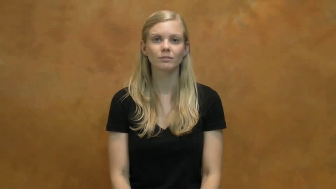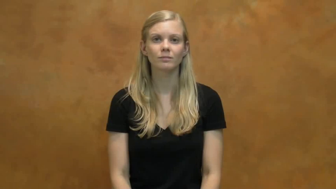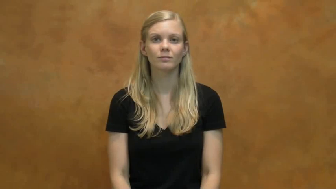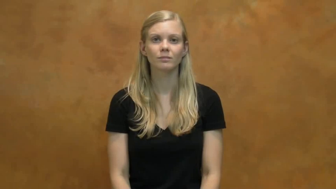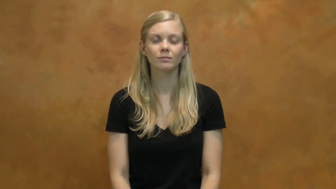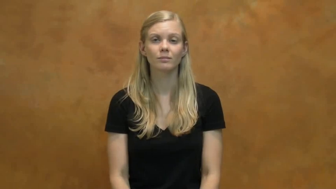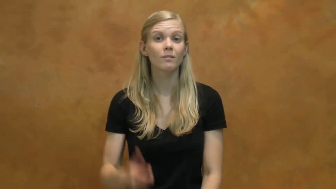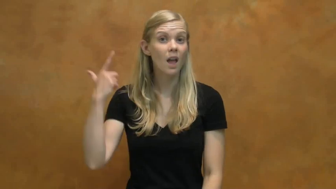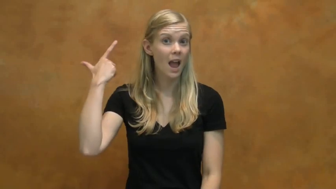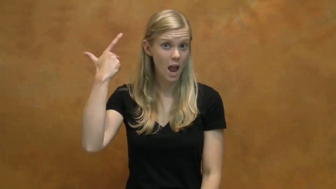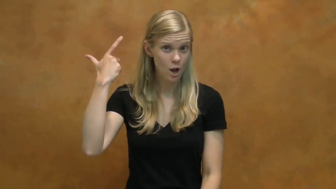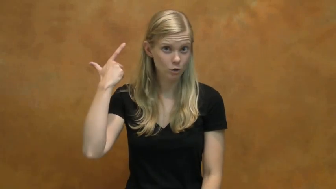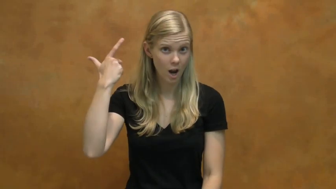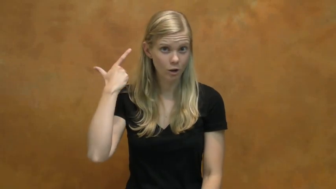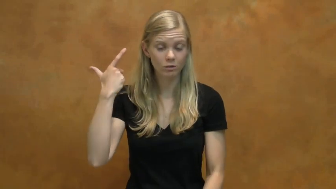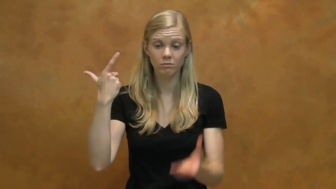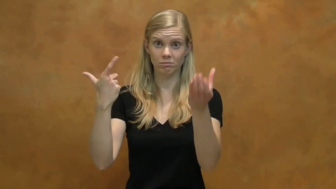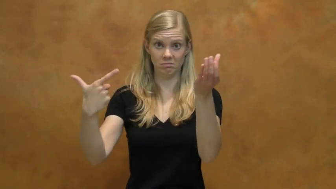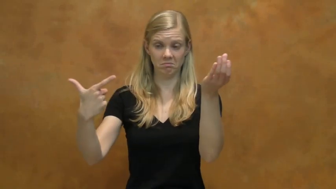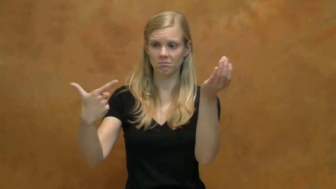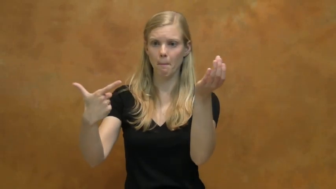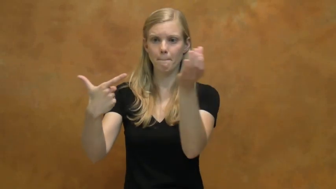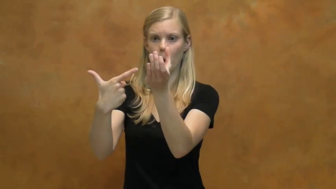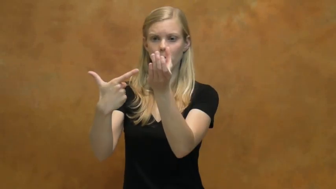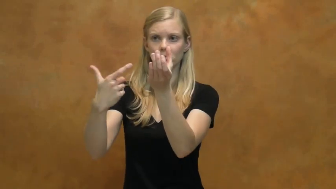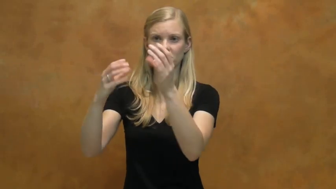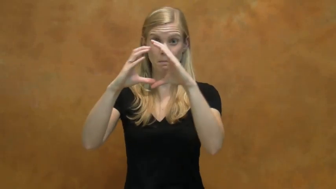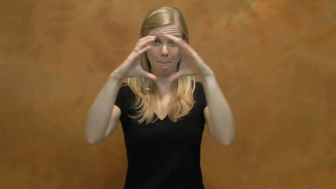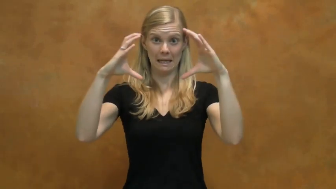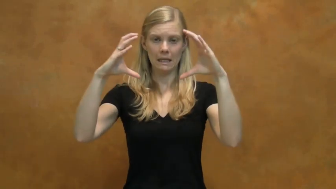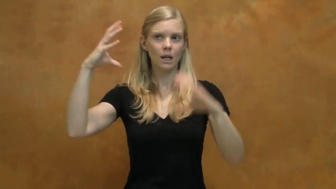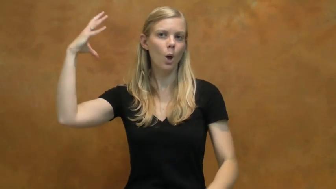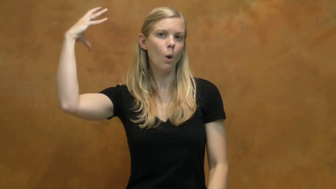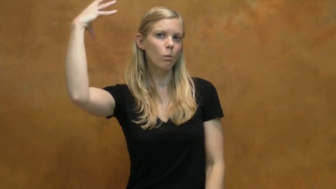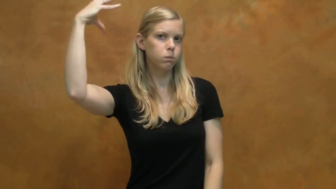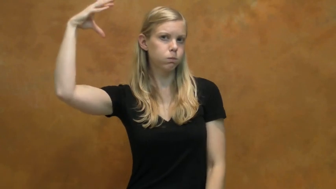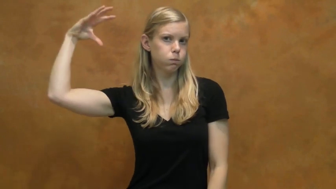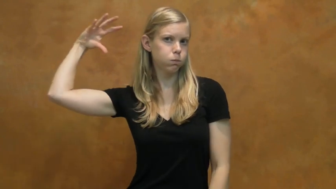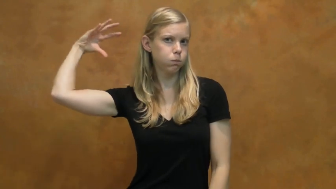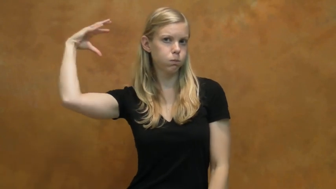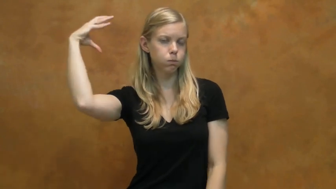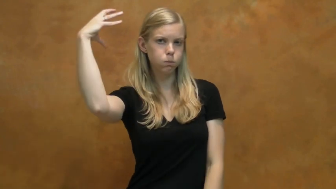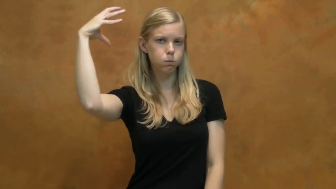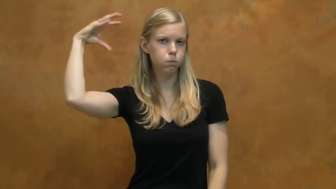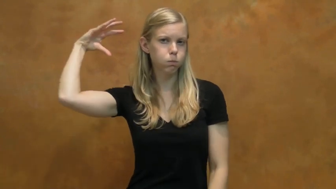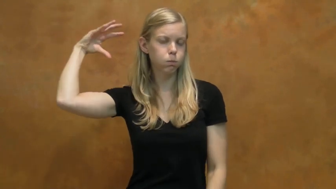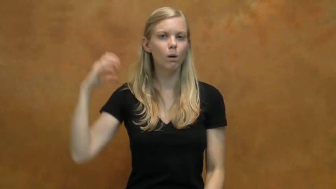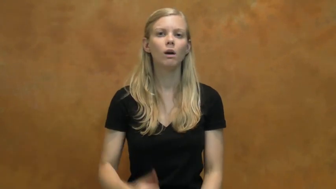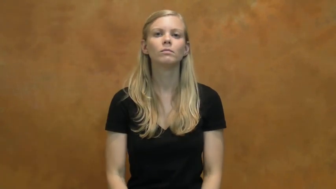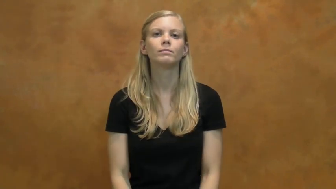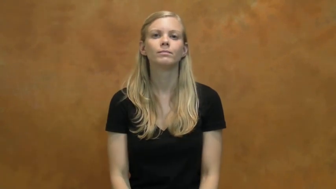diffuser